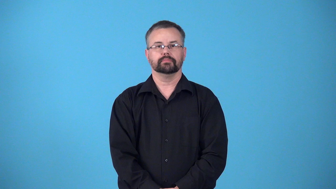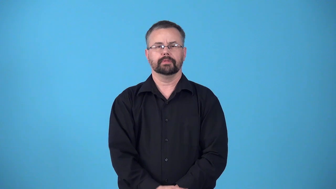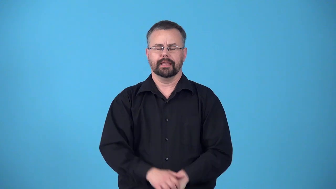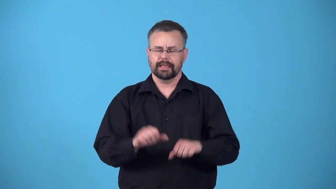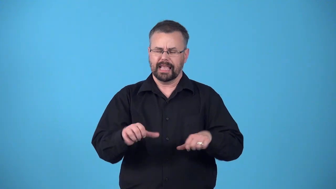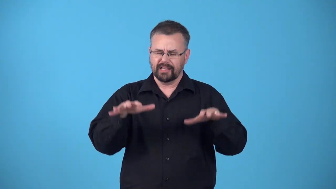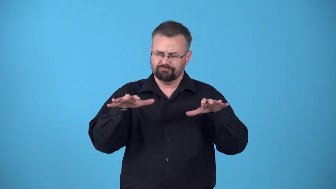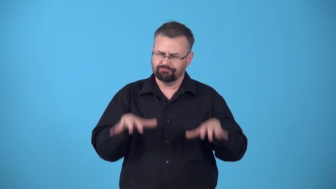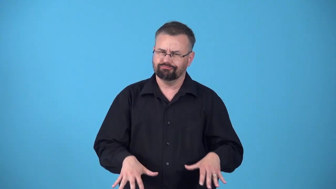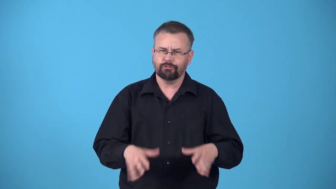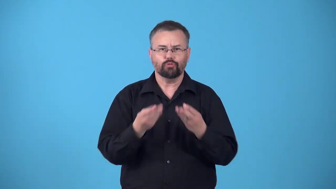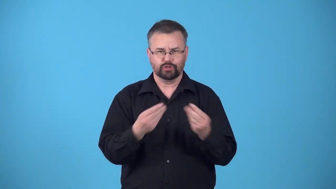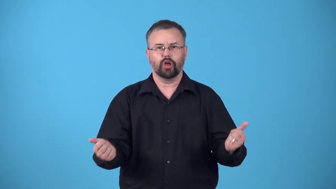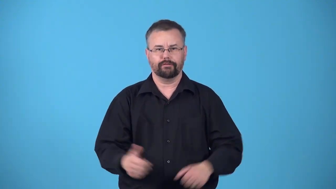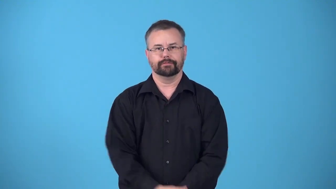resolvable